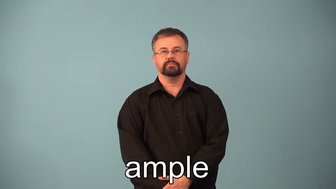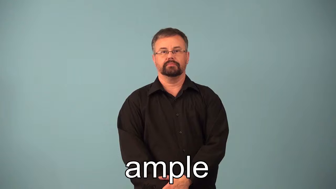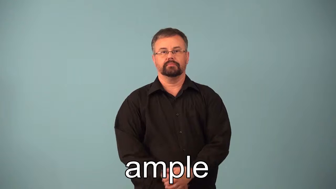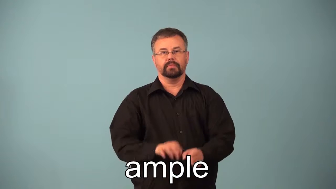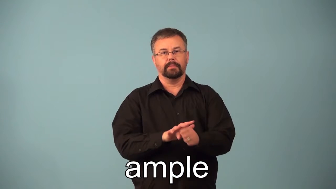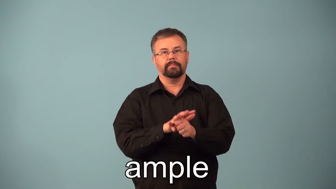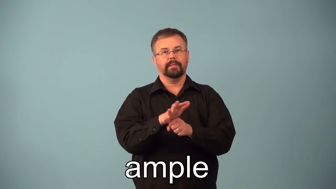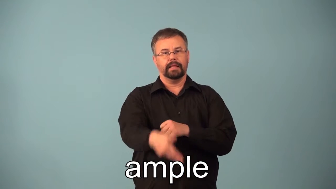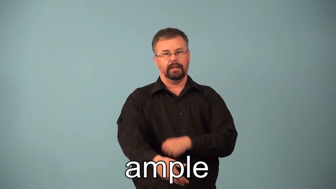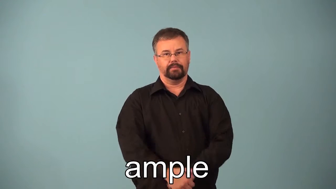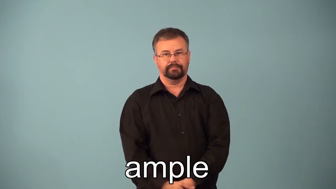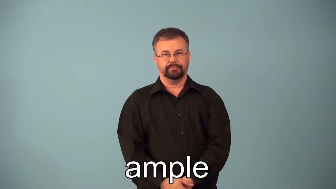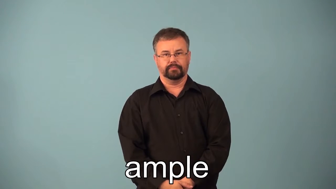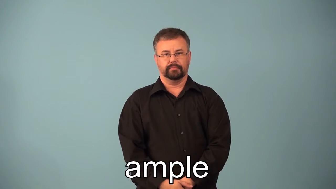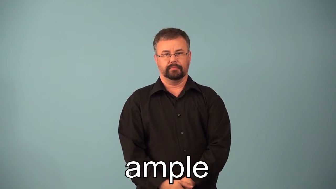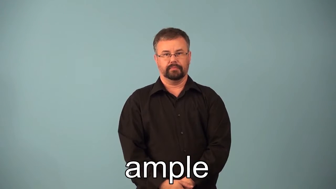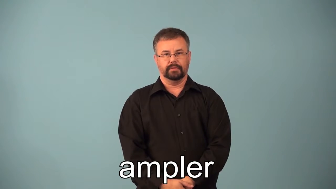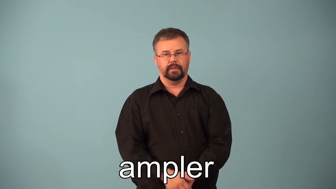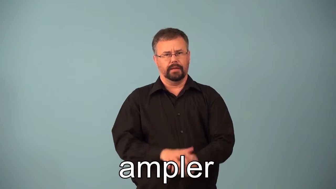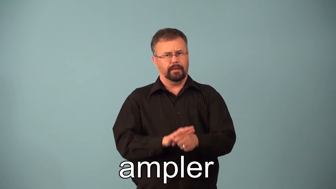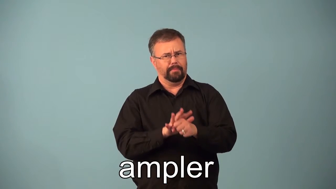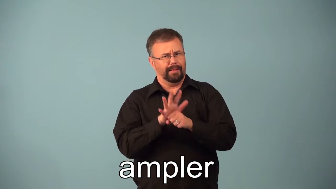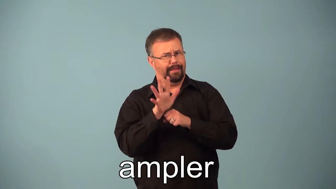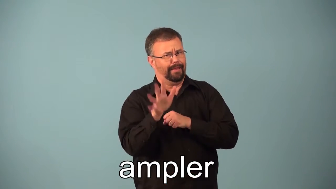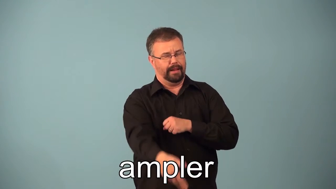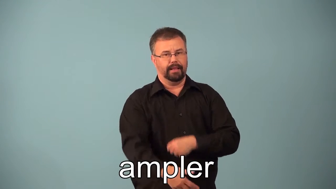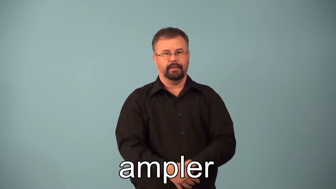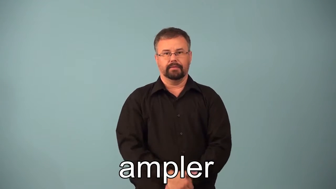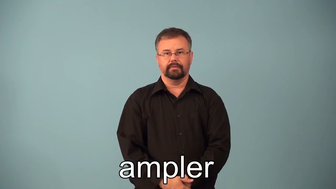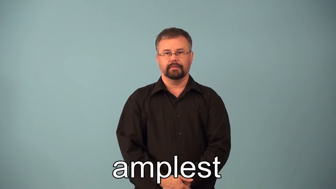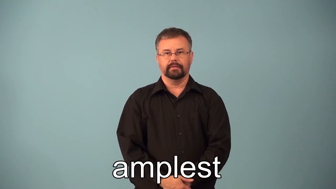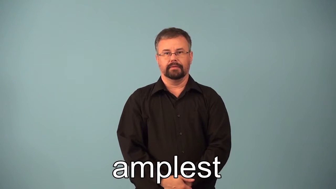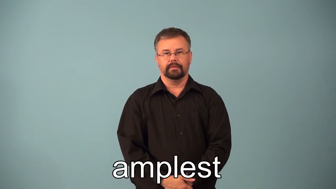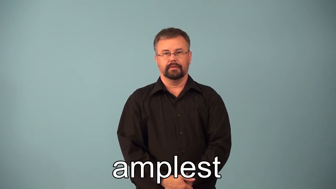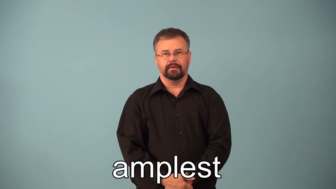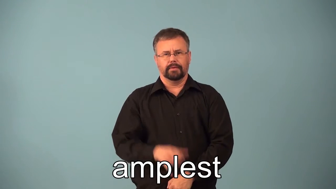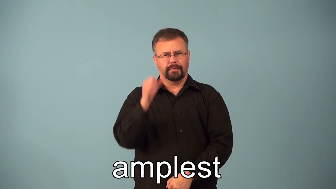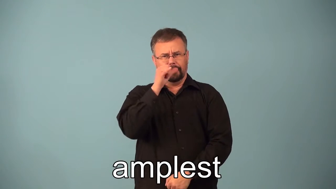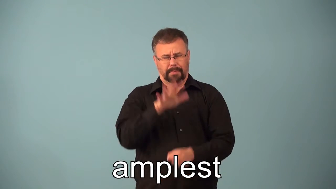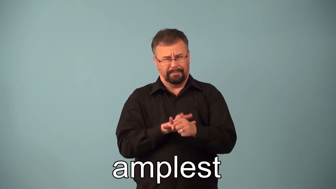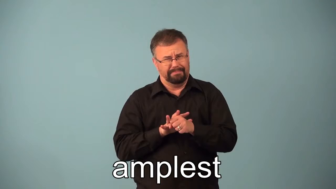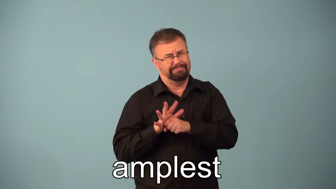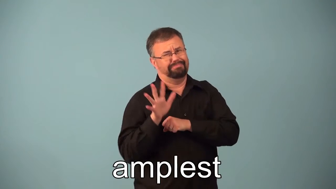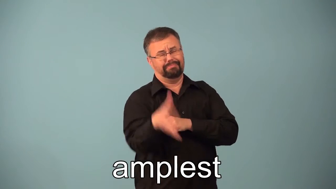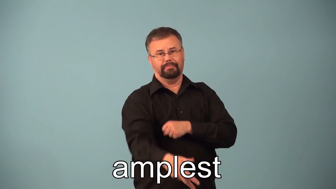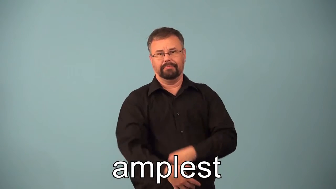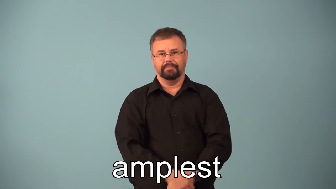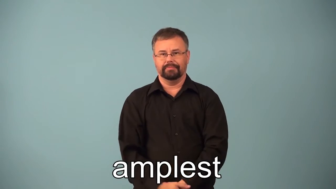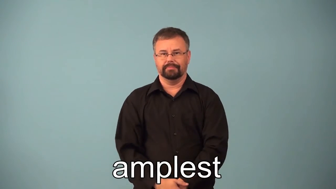ampler,amplest